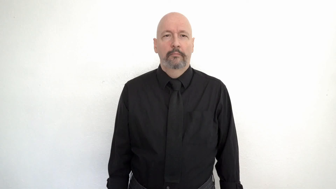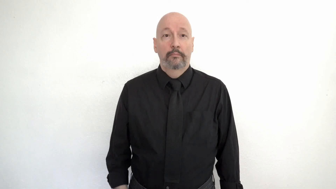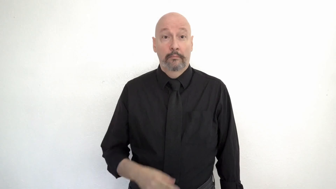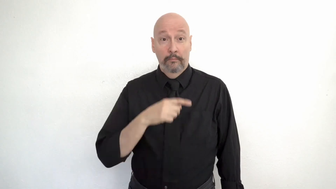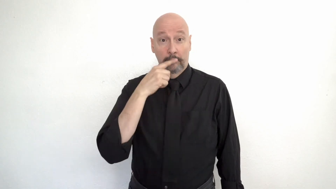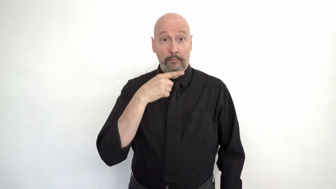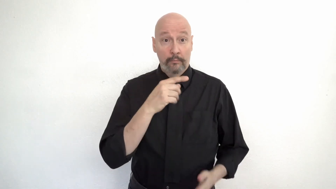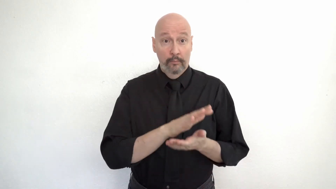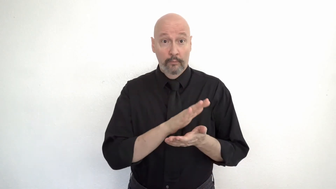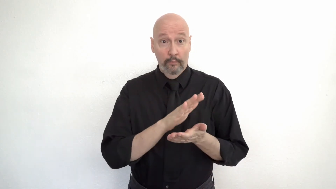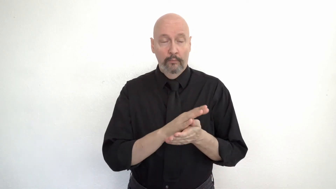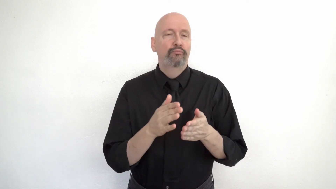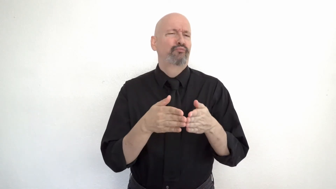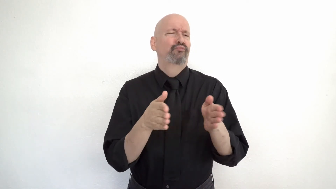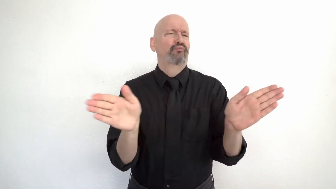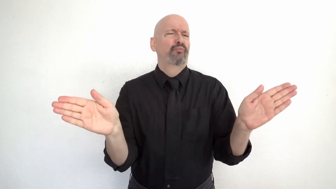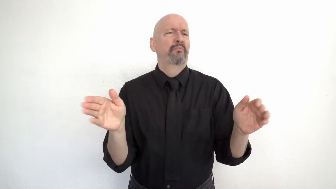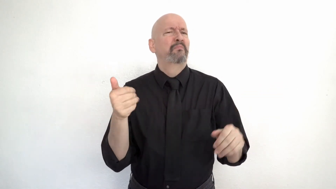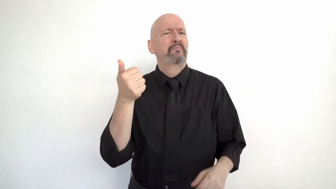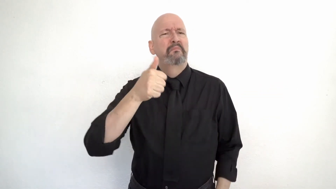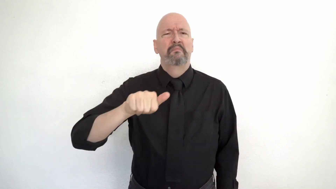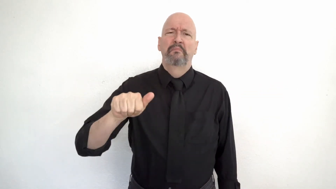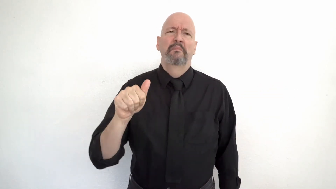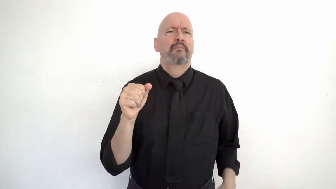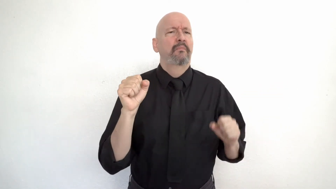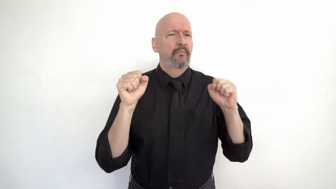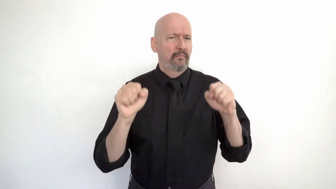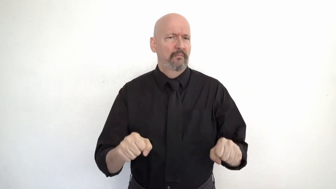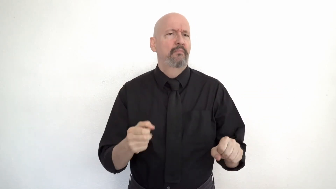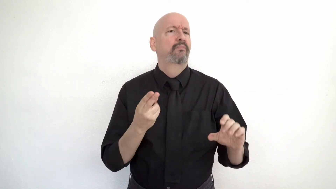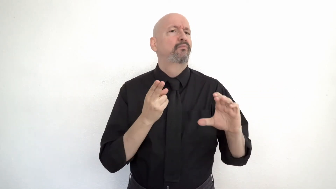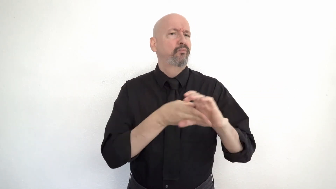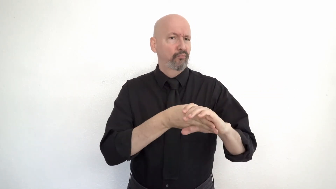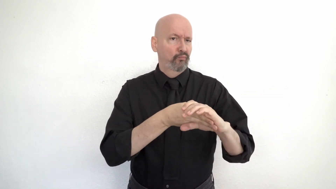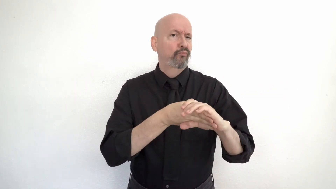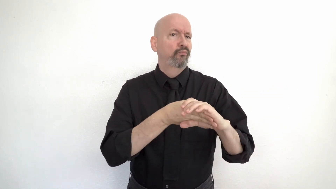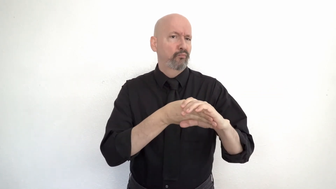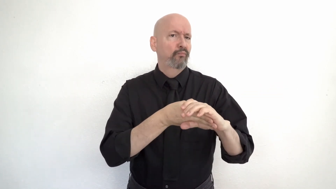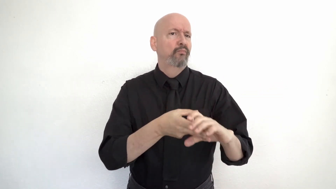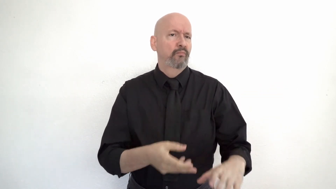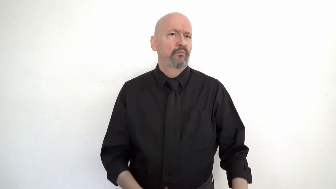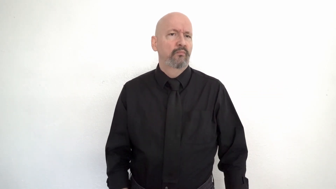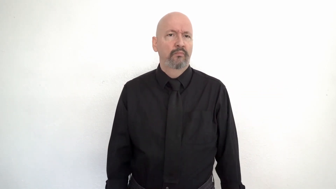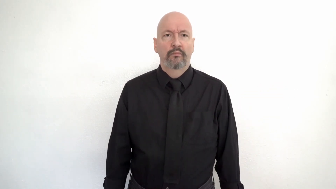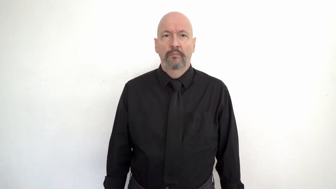HEARING SCHOOL OPEN-[public] ANY CAN JOIN (topicalized)